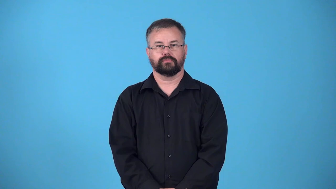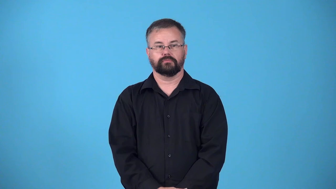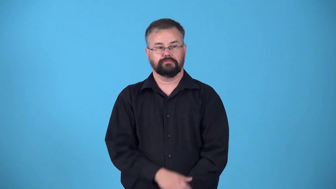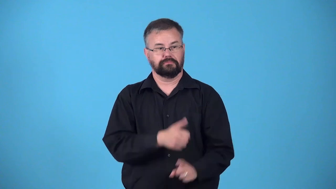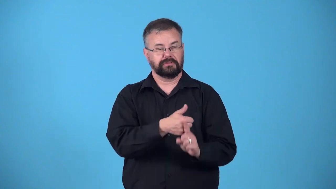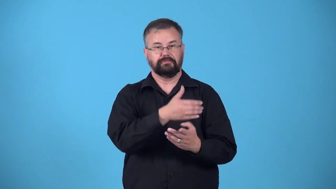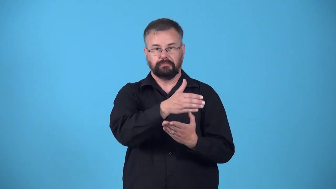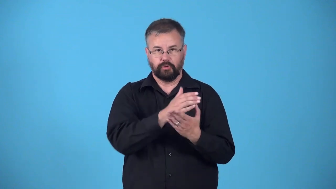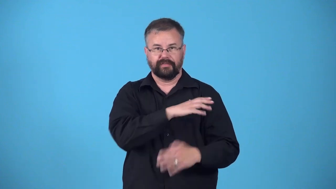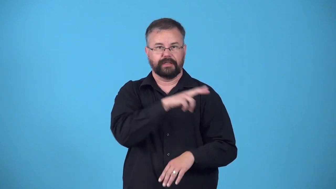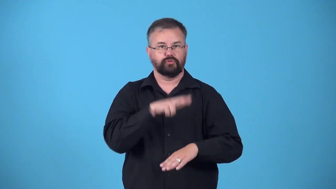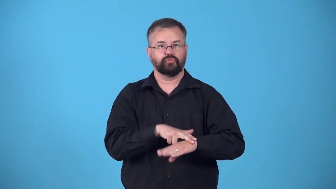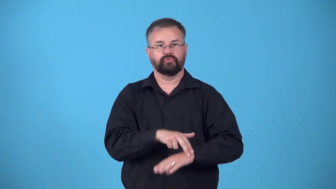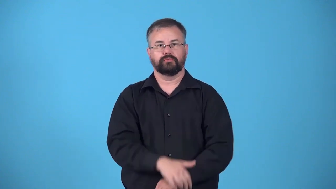elemental